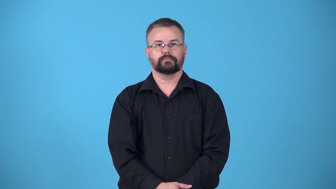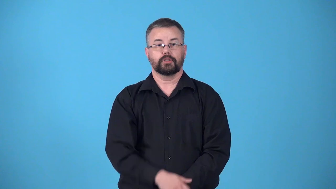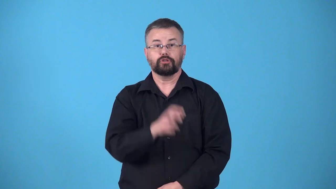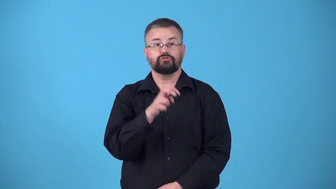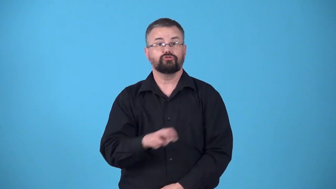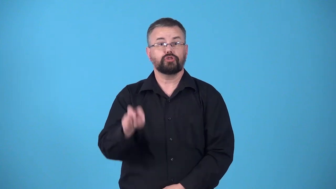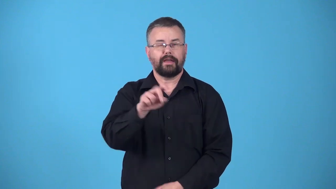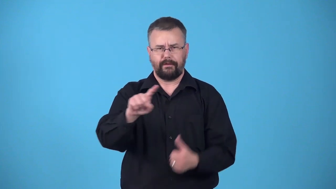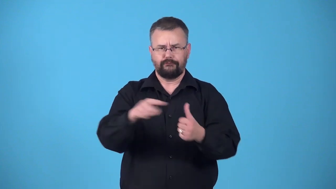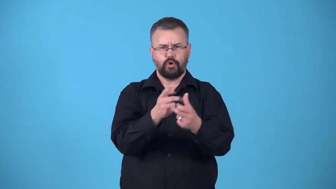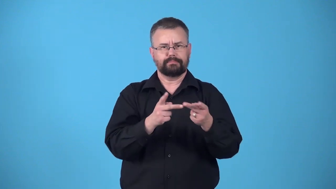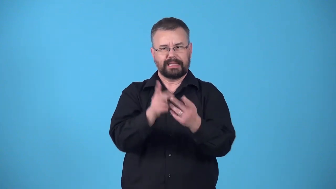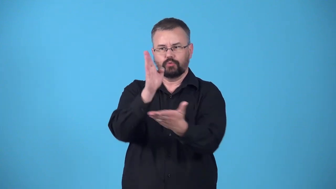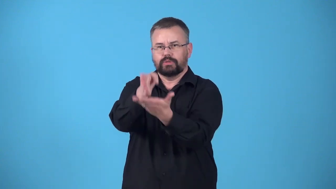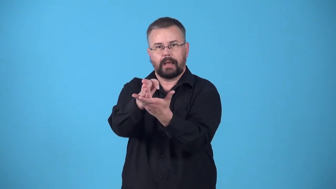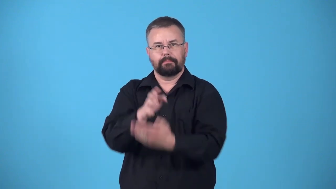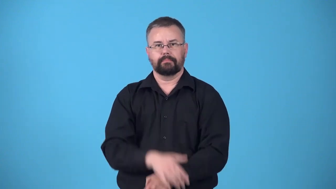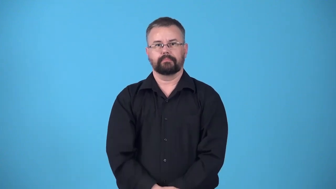first port of call